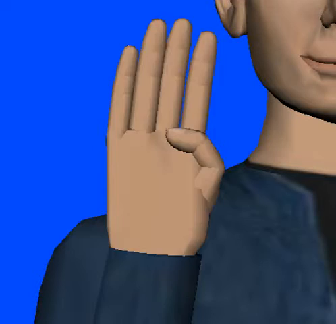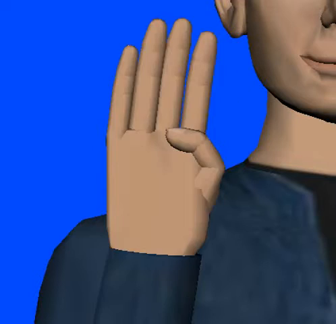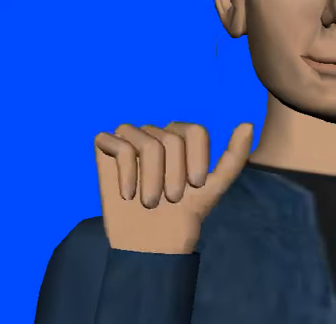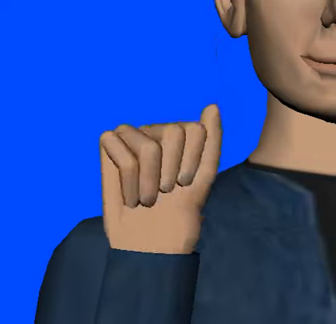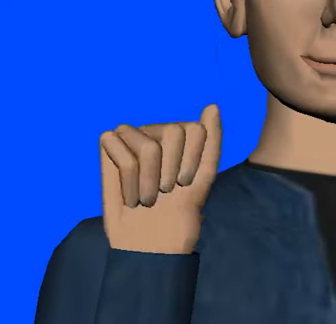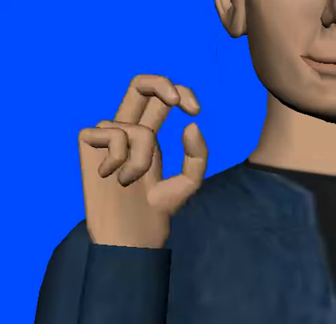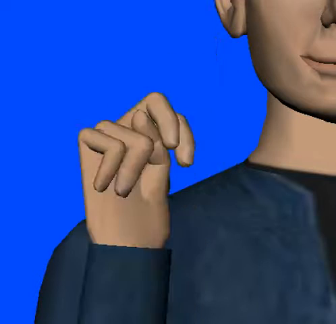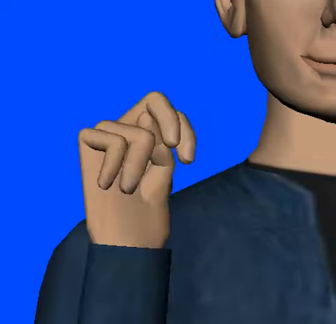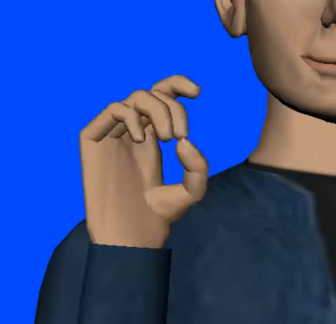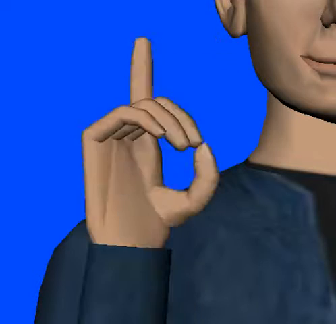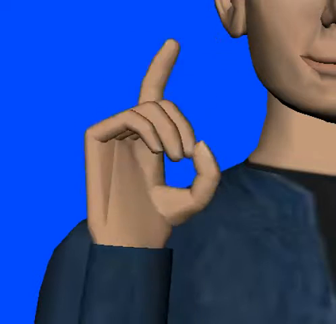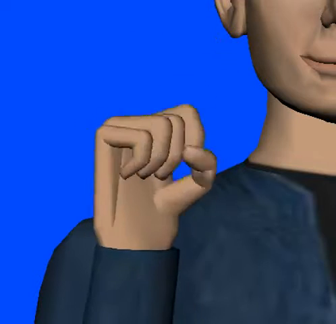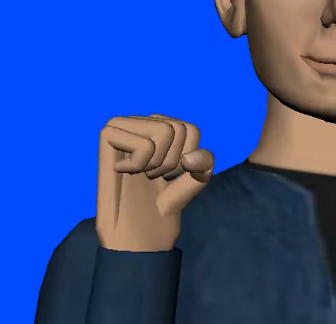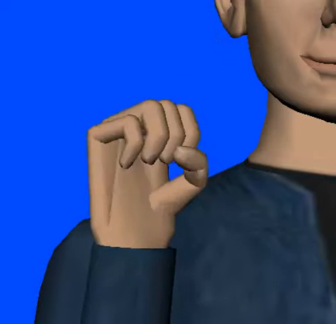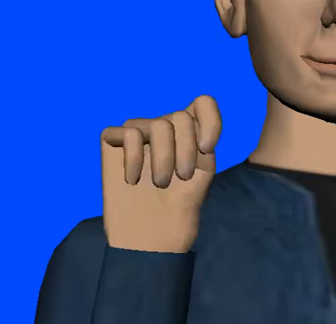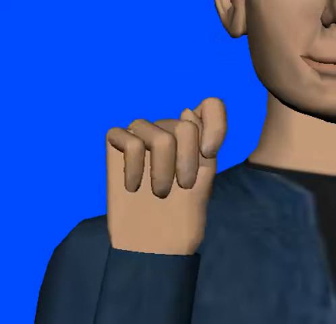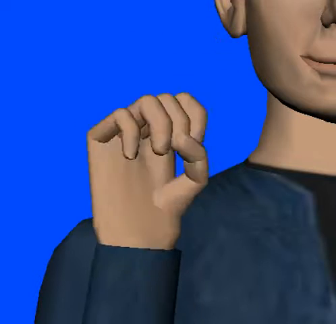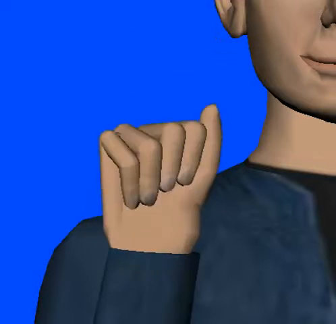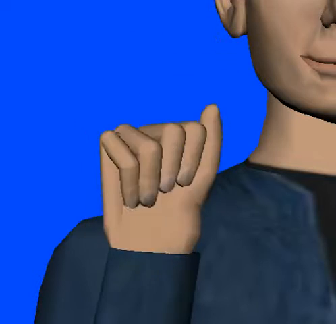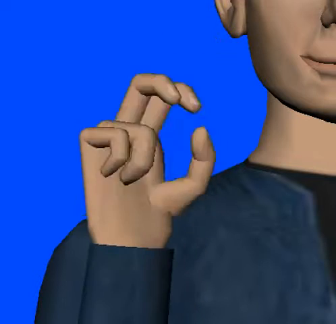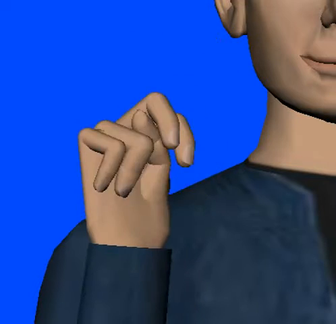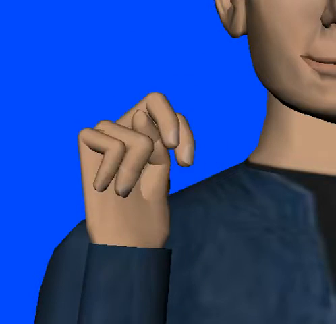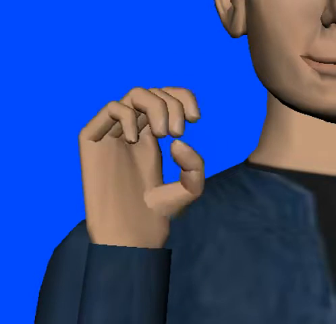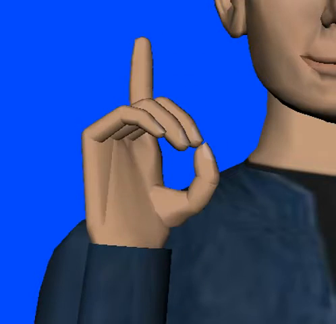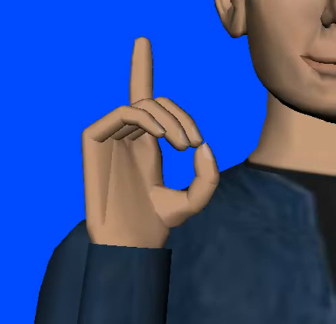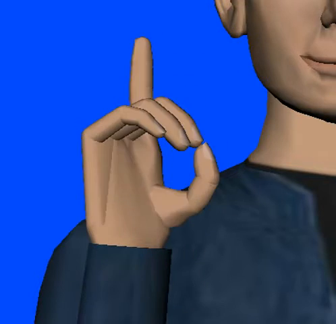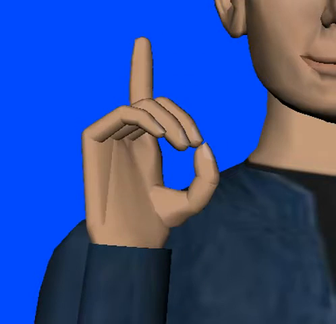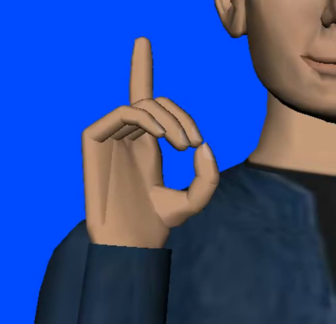bandstand